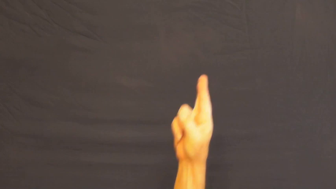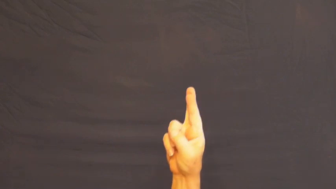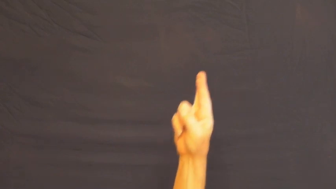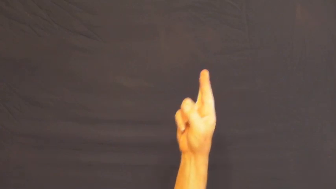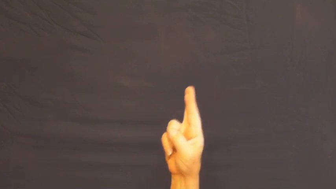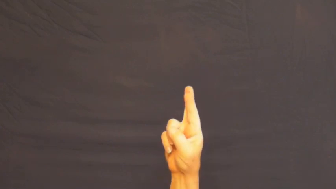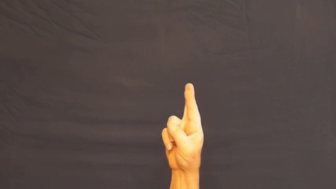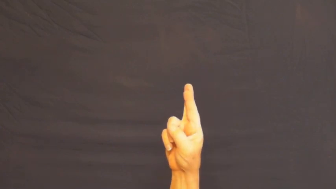Raleigh,NC,Richmond,ID,VA,Rome,GA,Rutland,VT